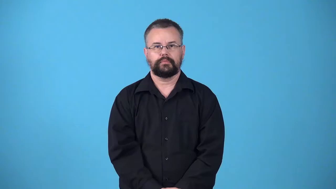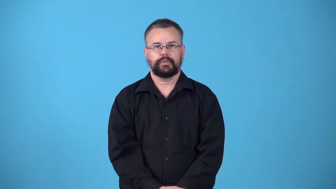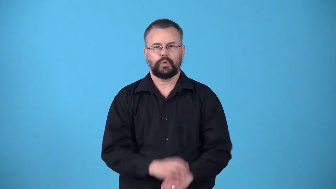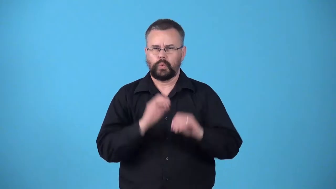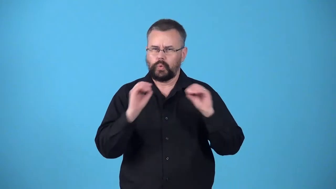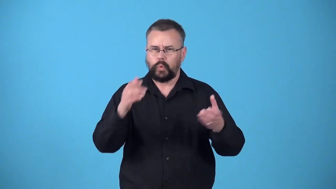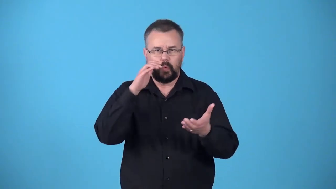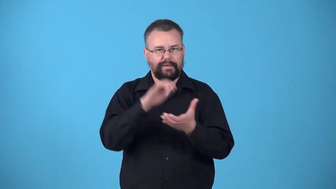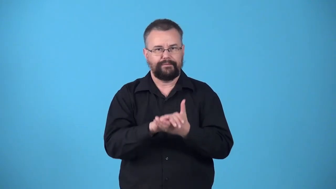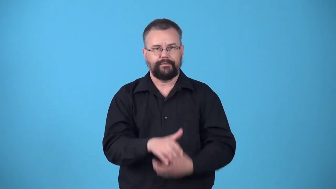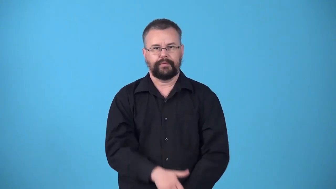wifeless